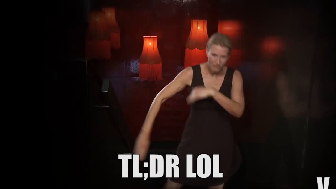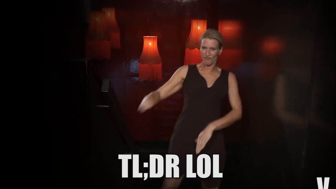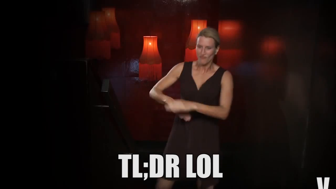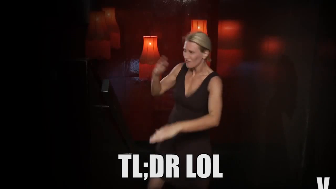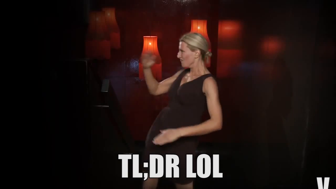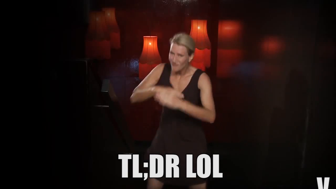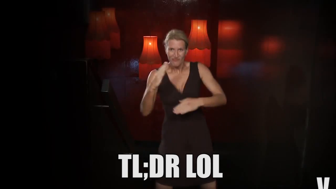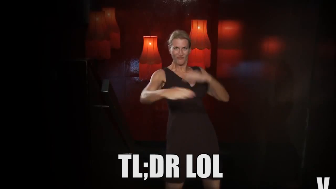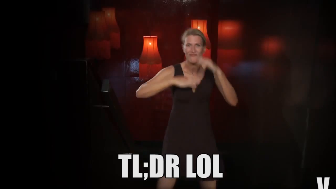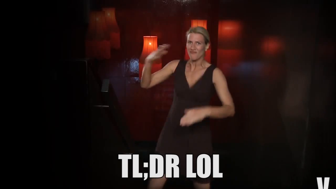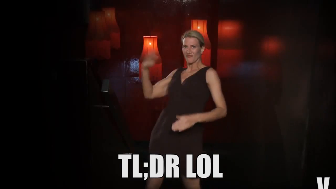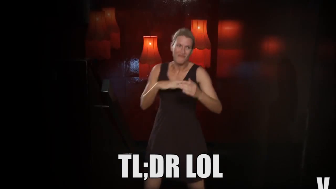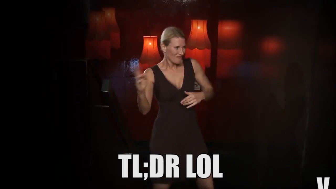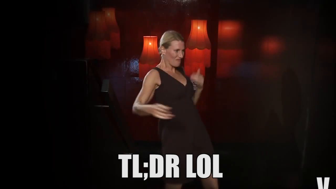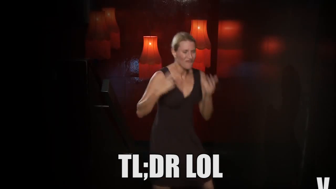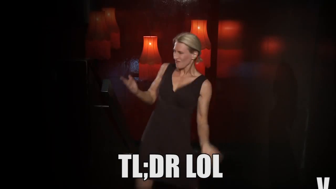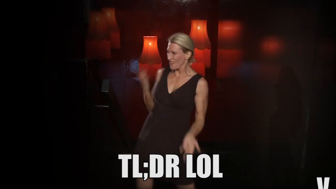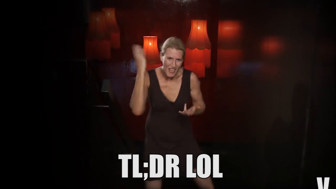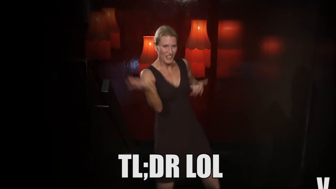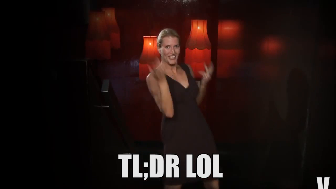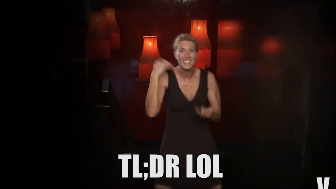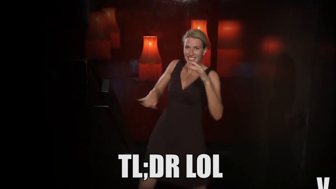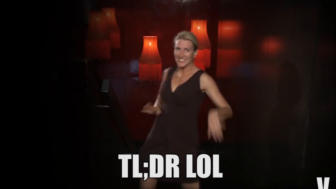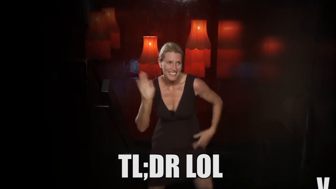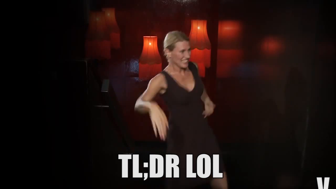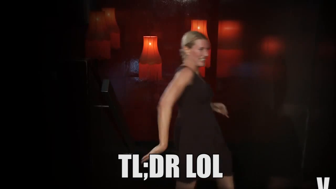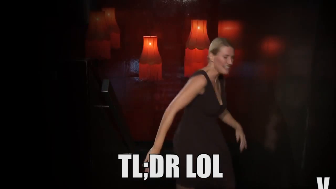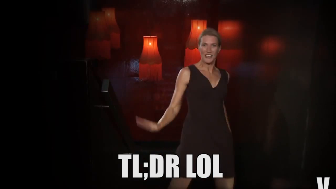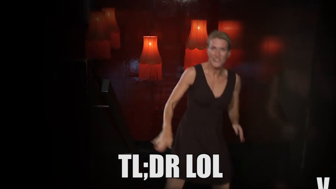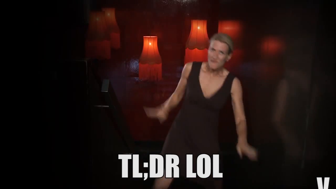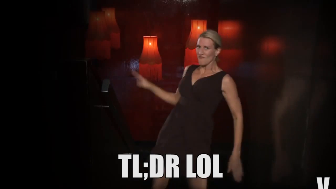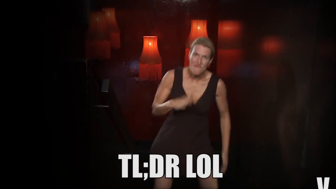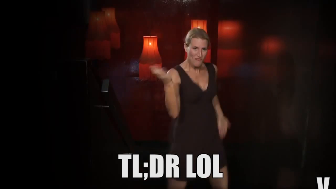TL;DR